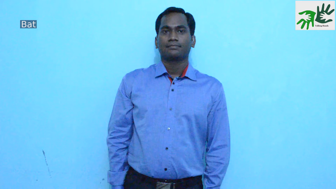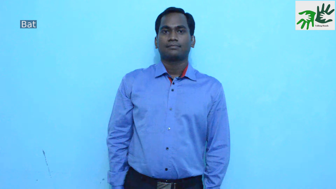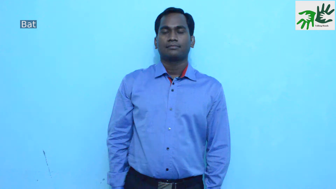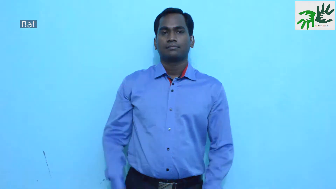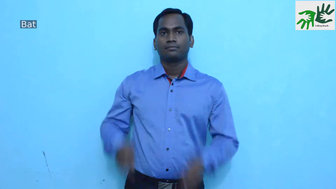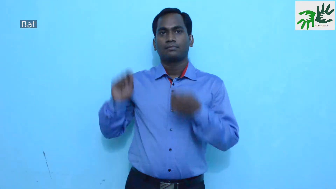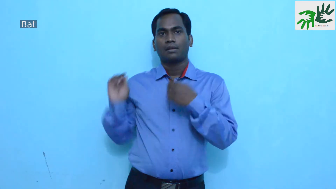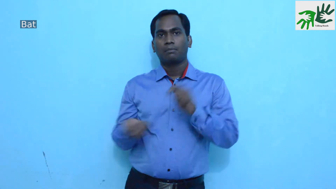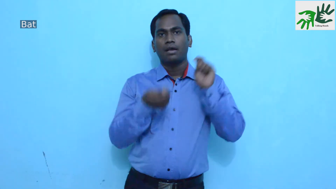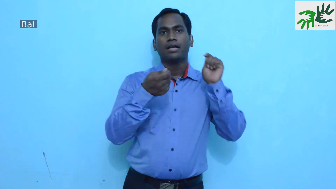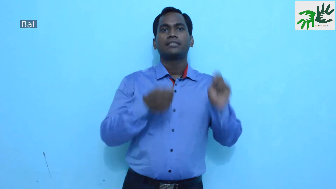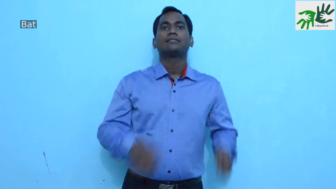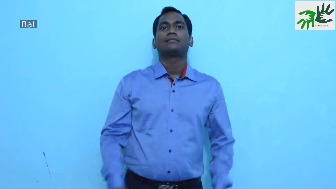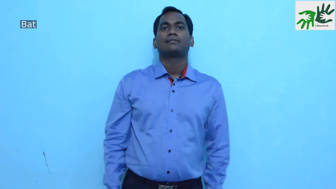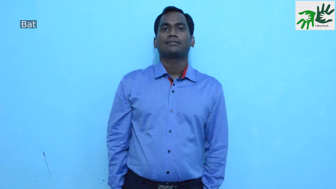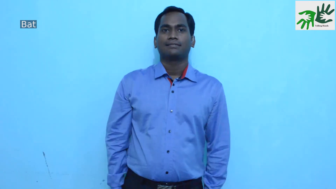Bat